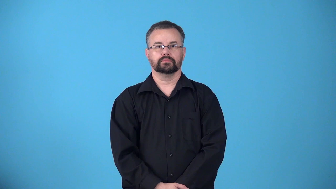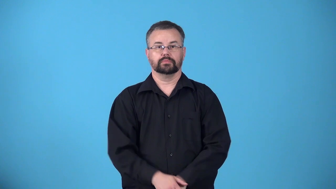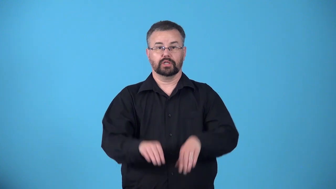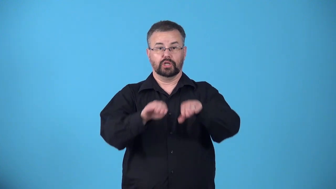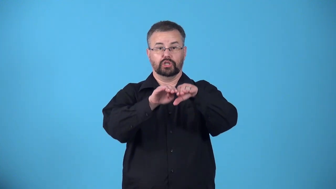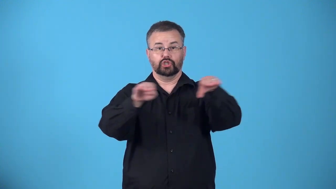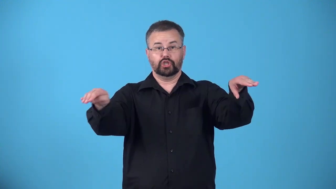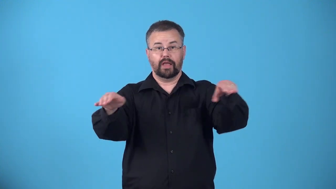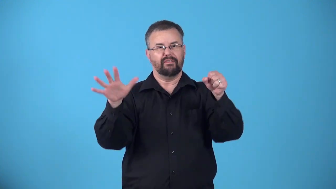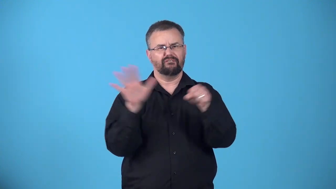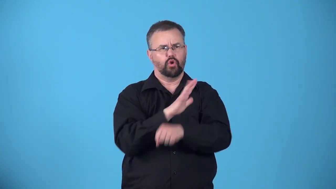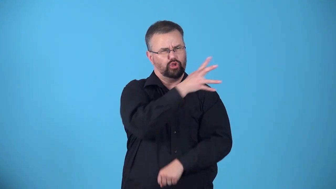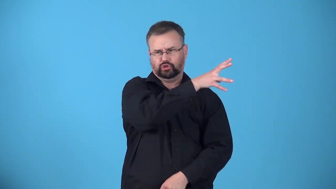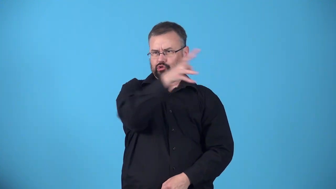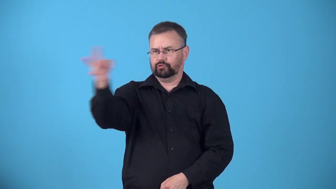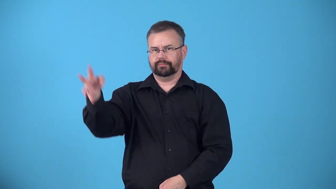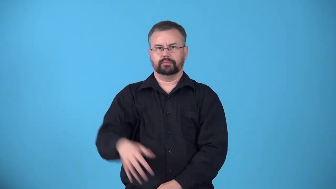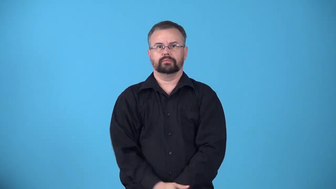shelfful